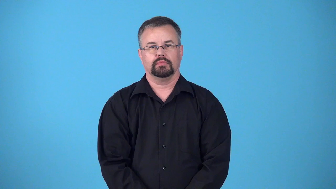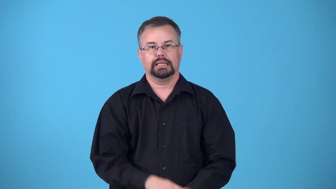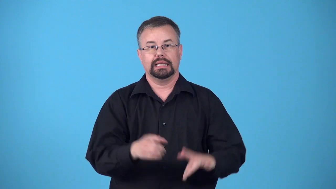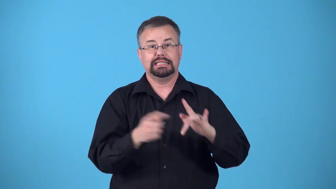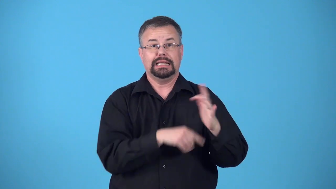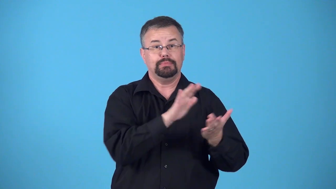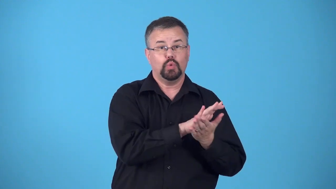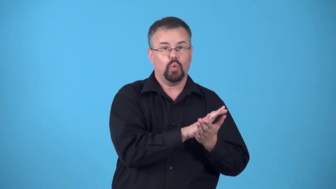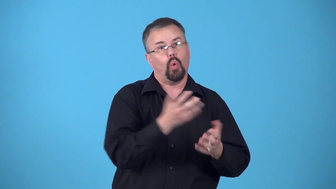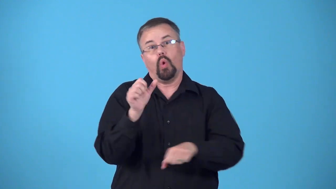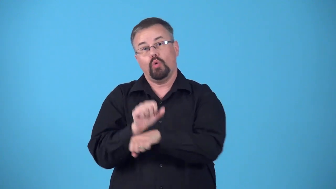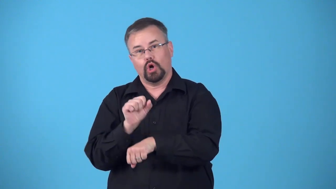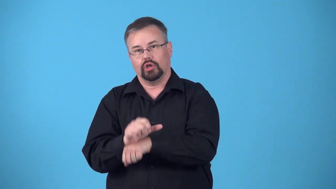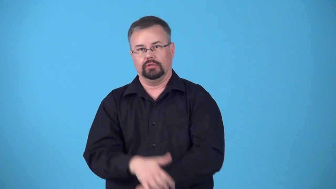play hooky